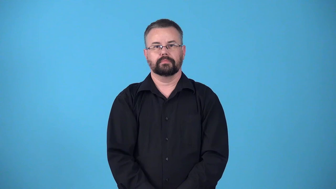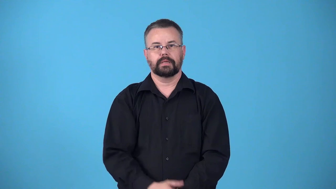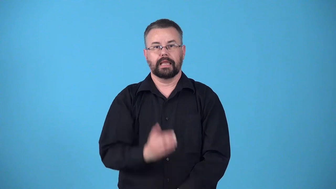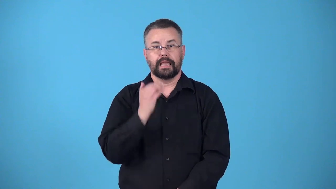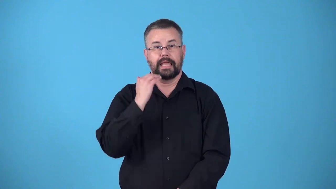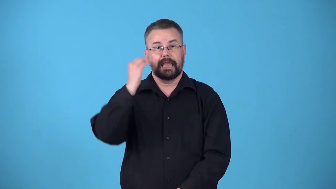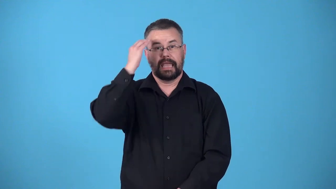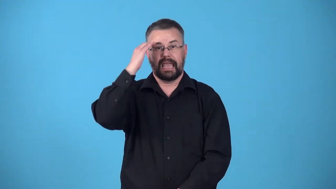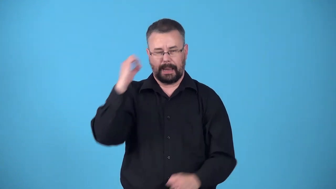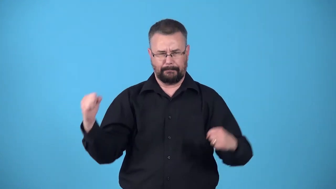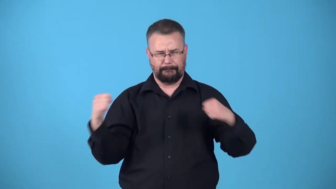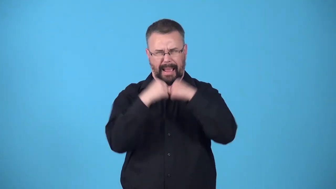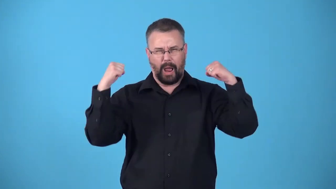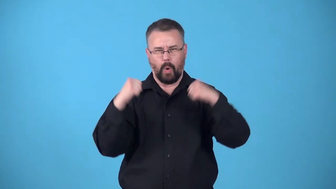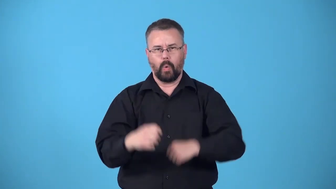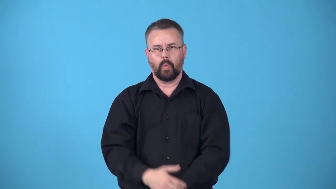clash,butt heads